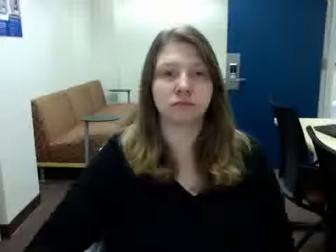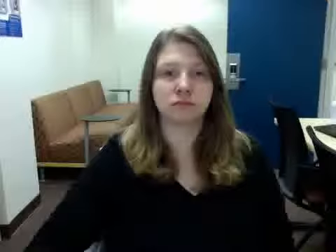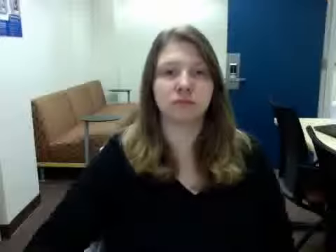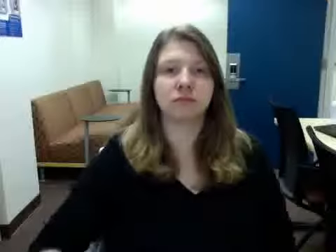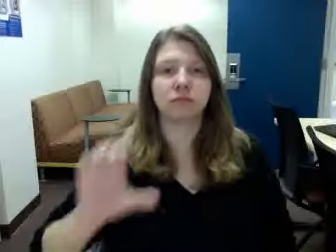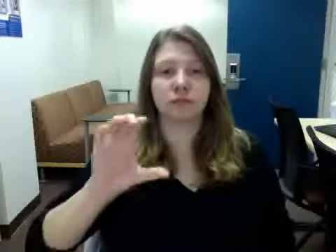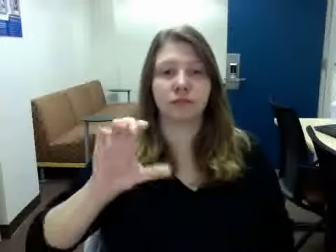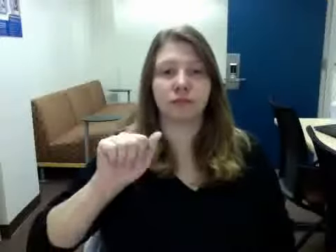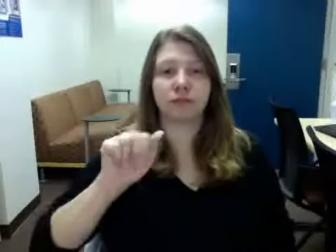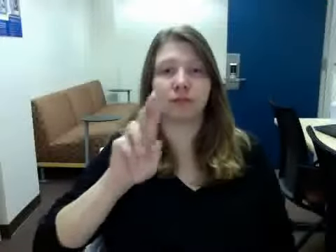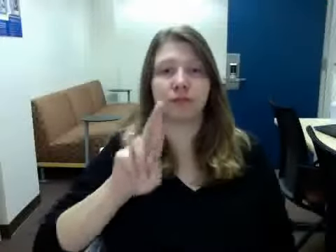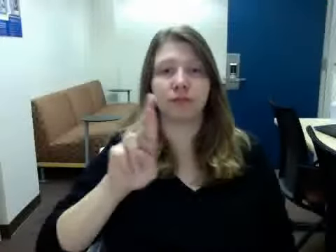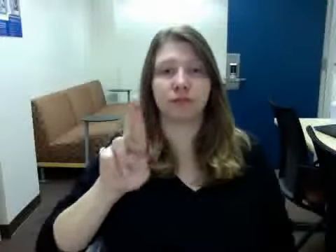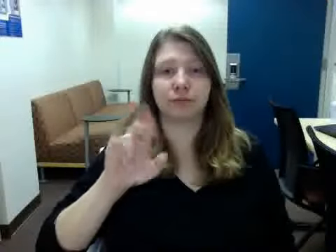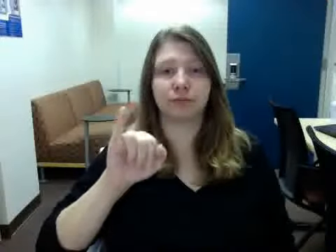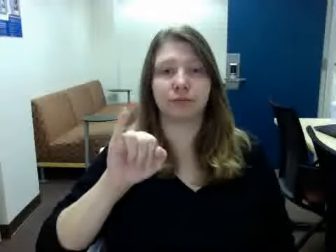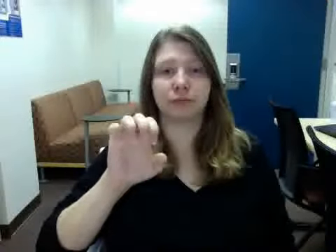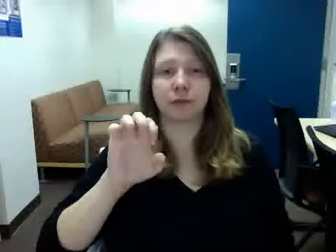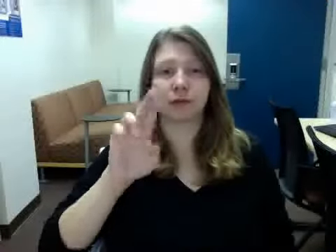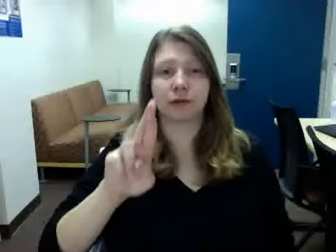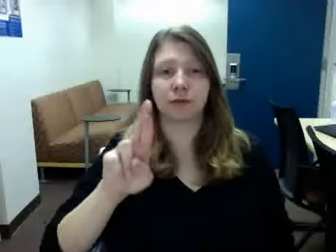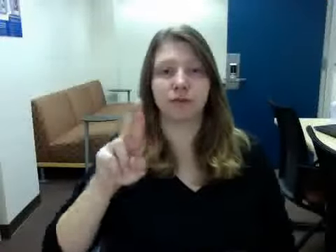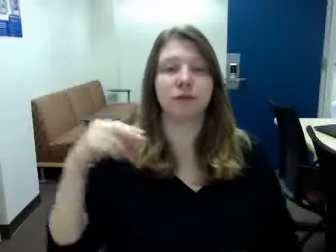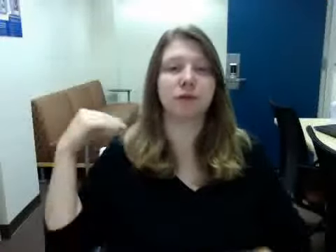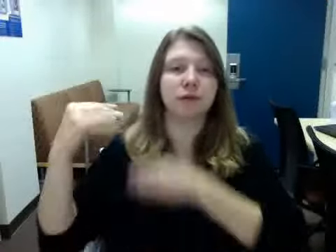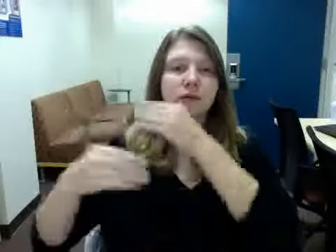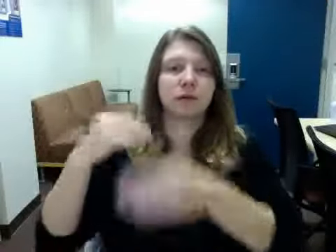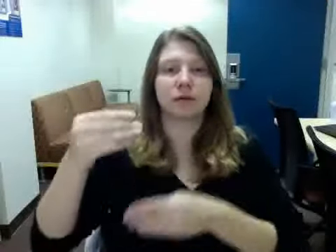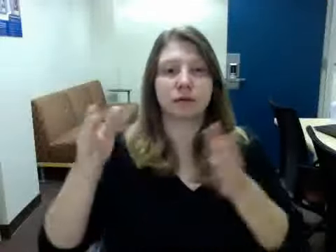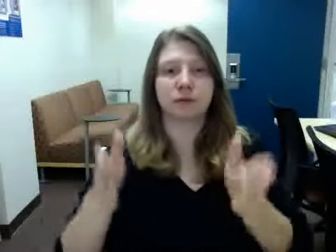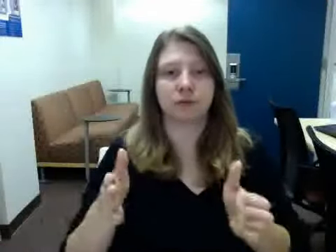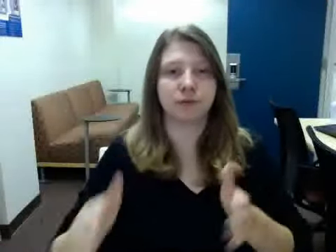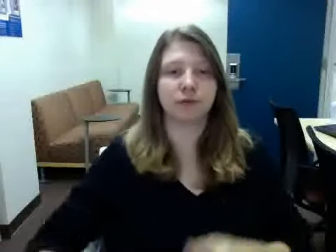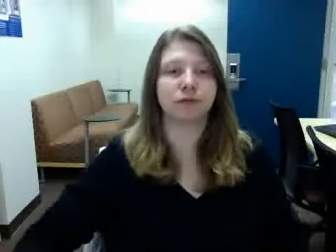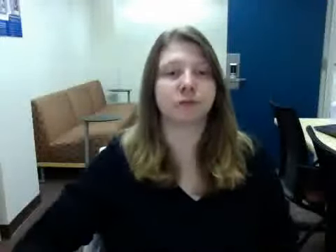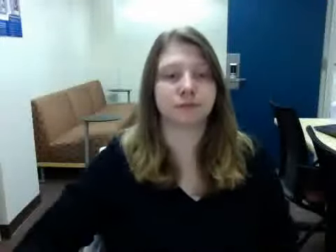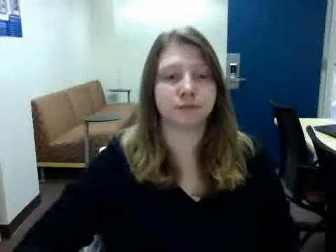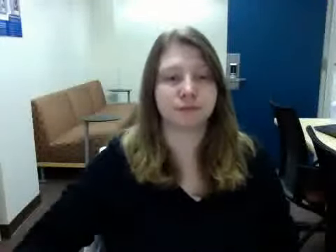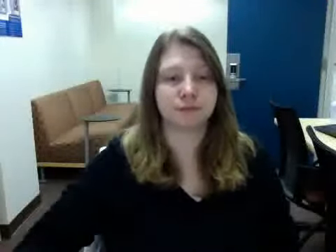Carrier